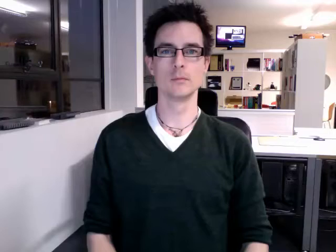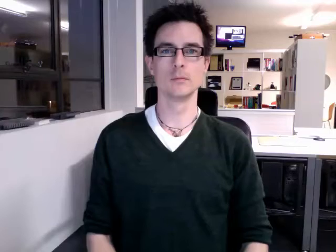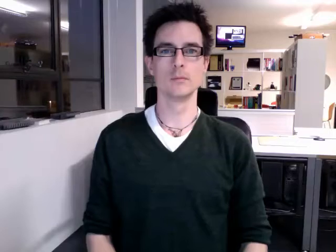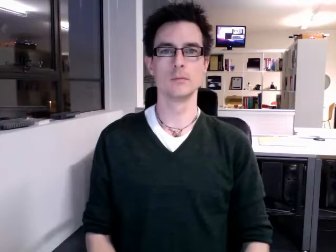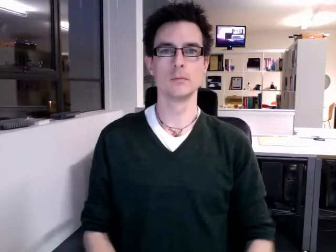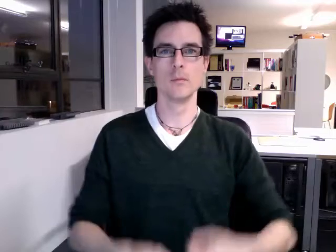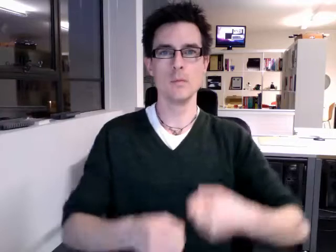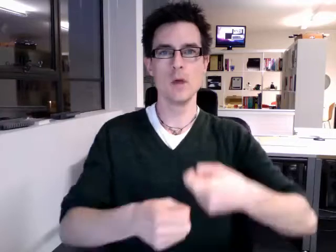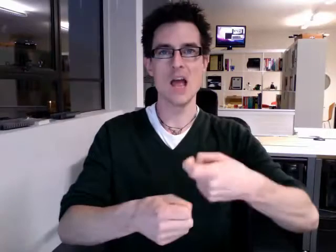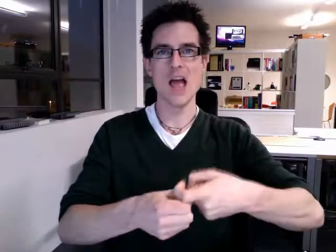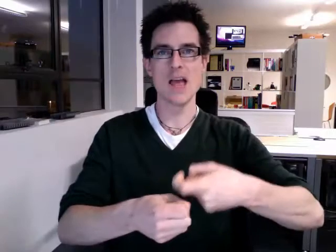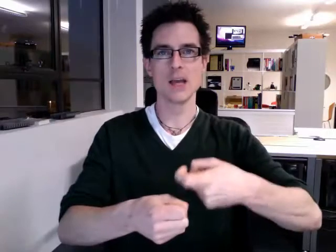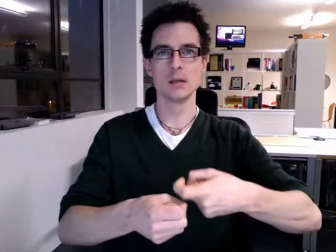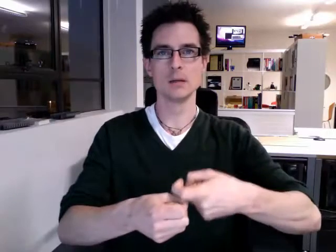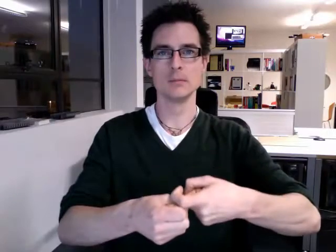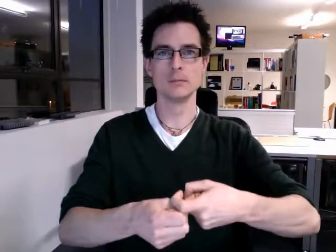egg